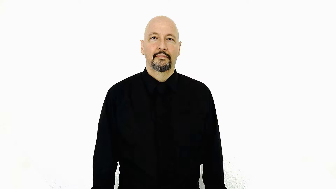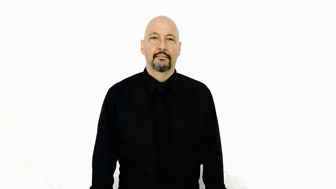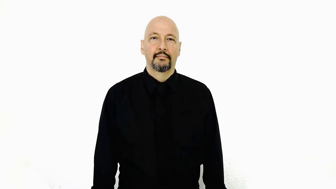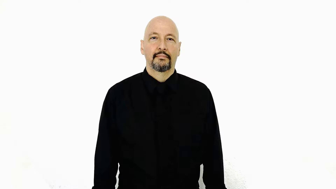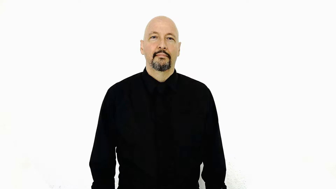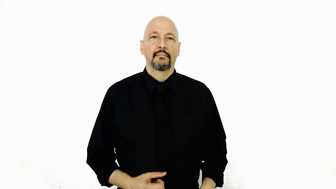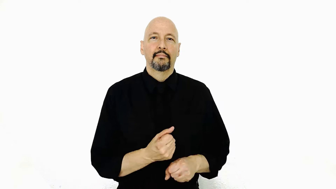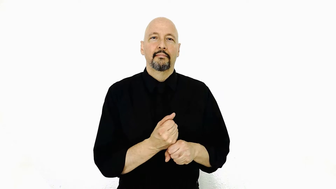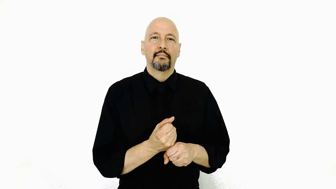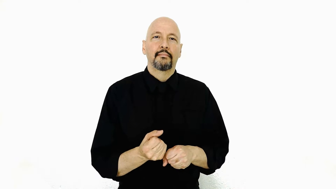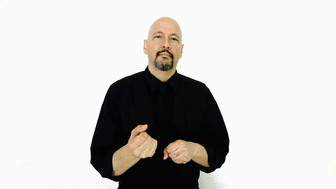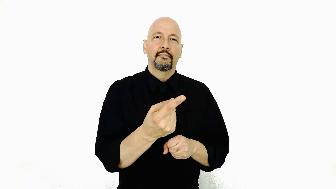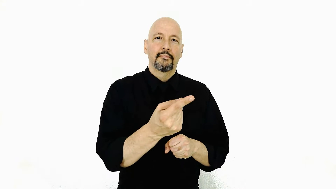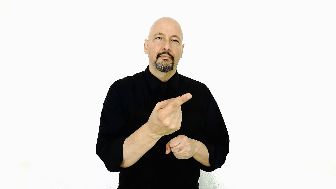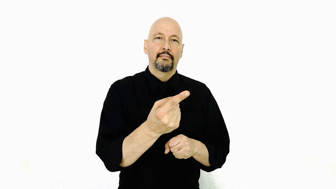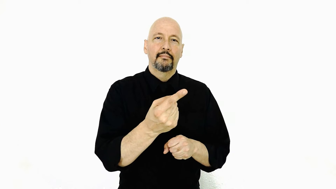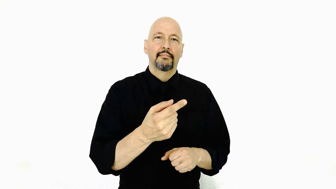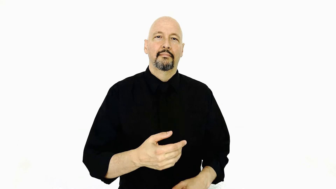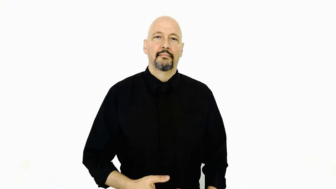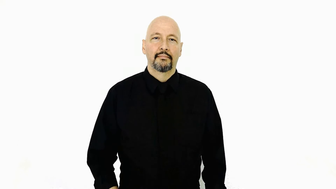next year (arc version)